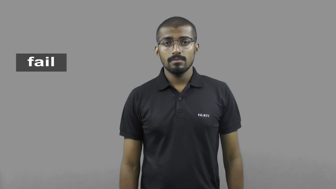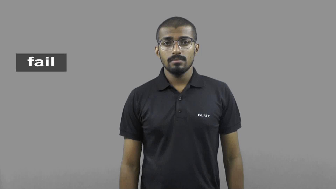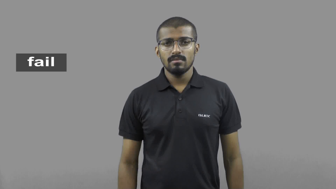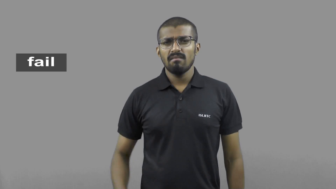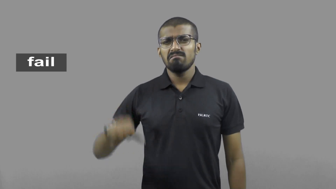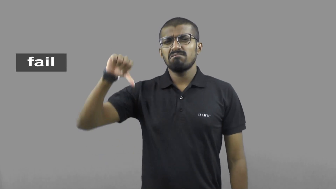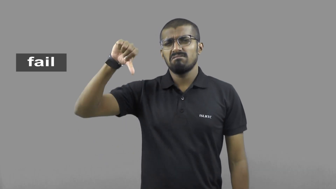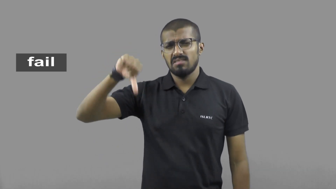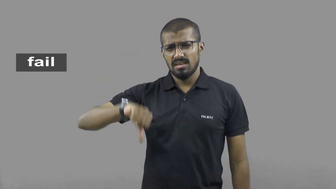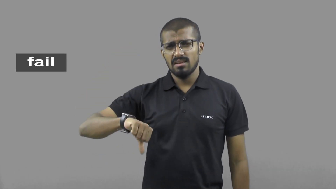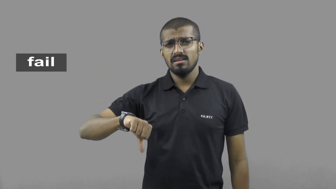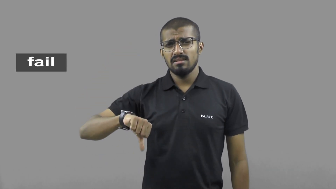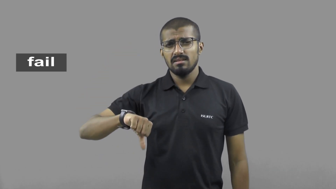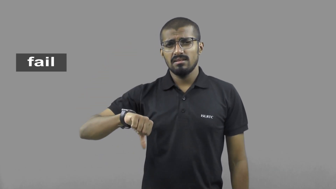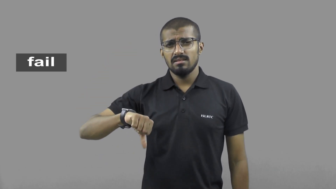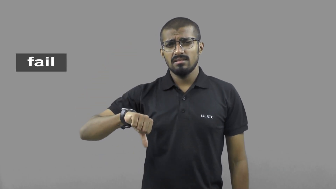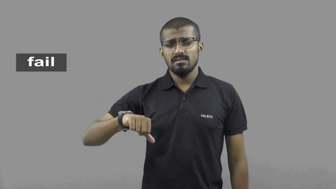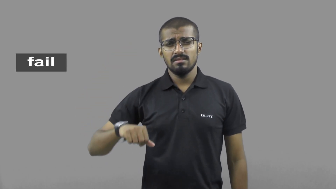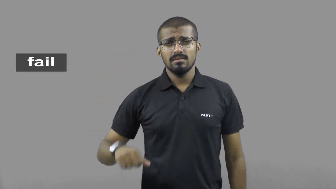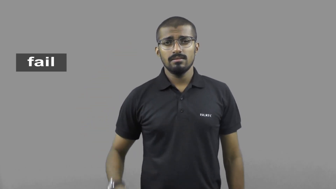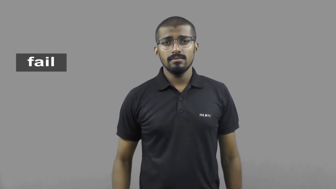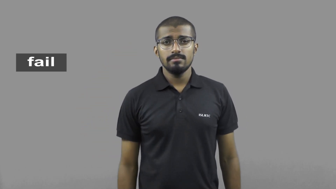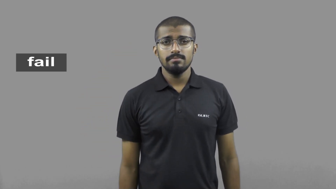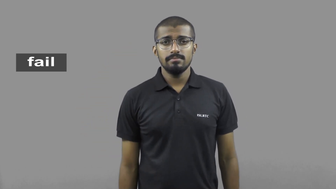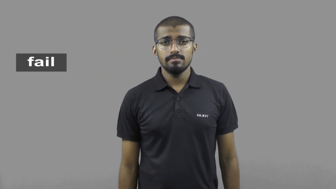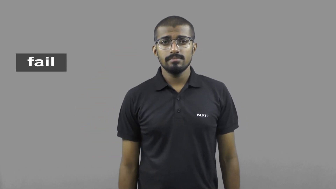fail